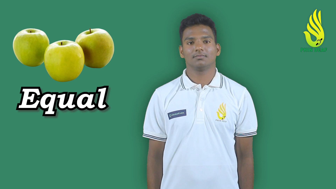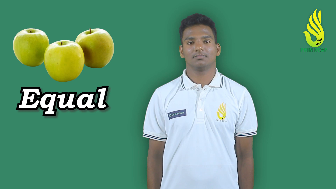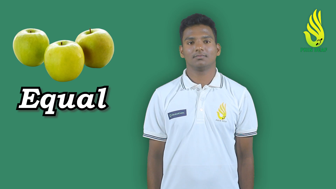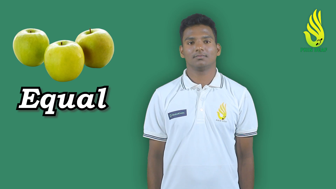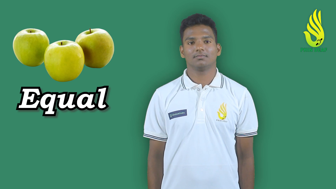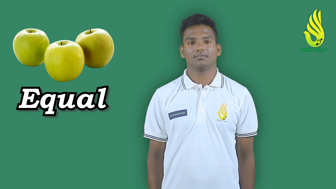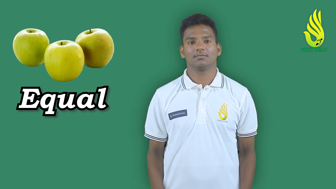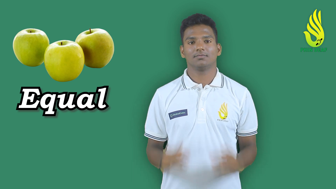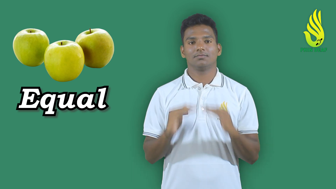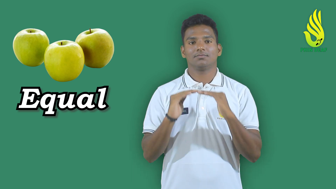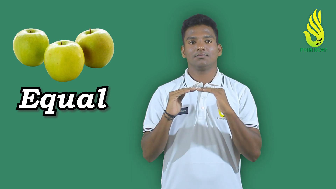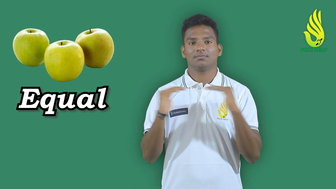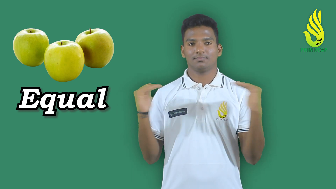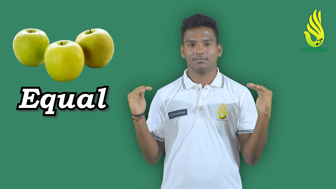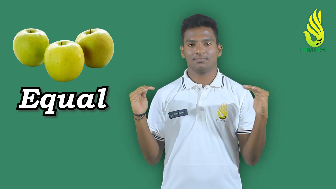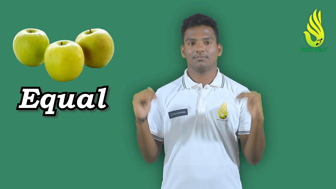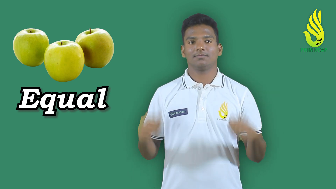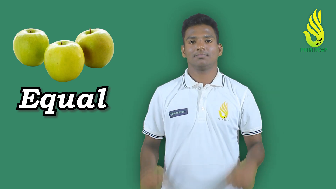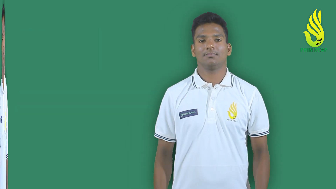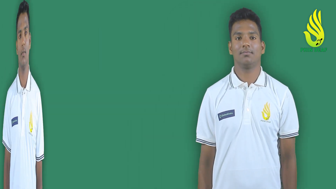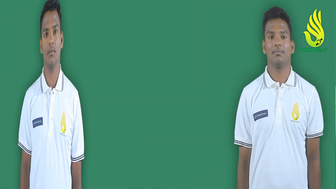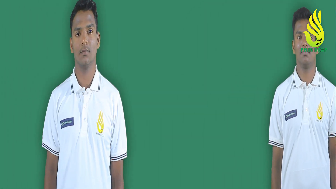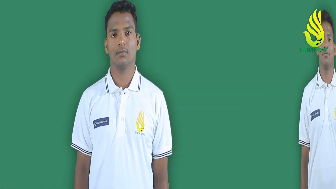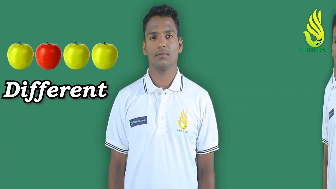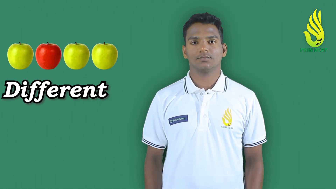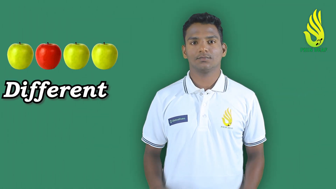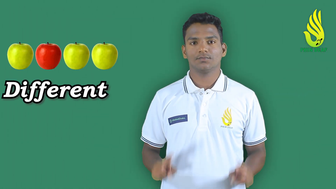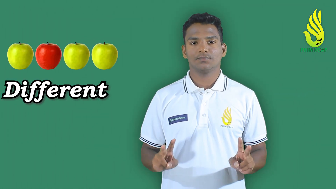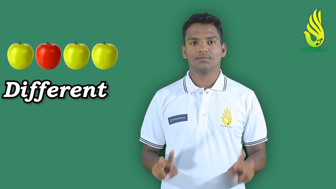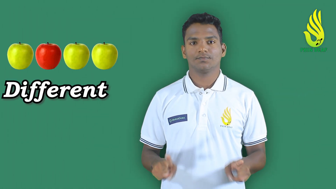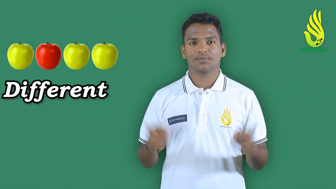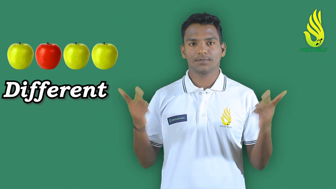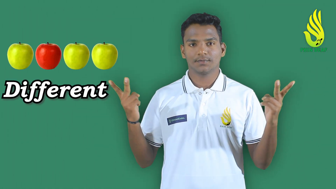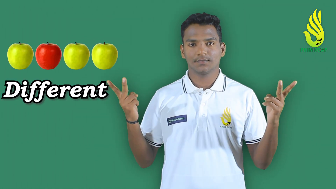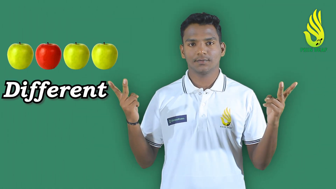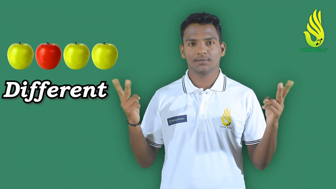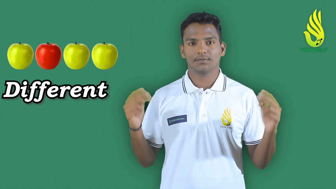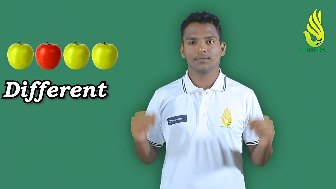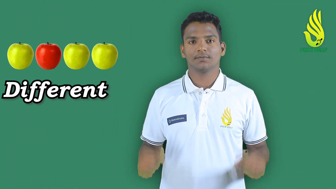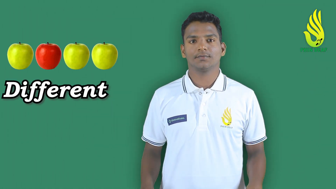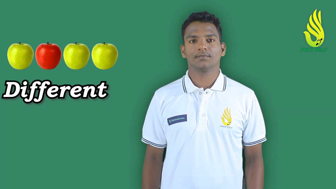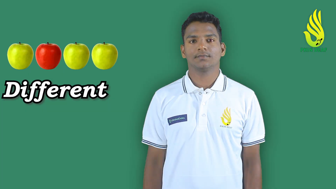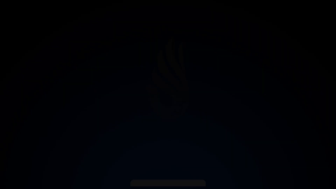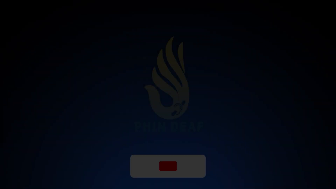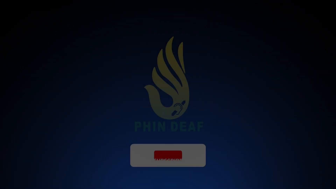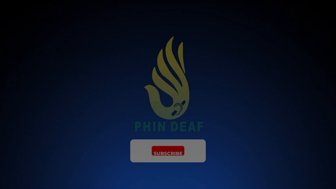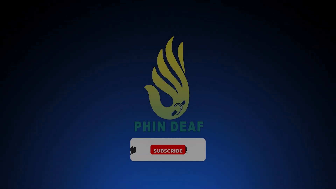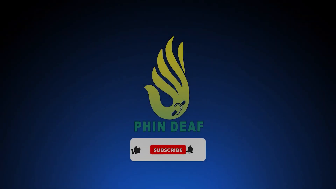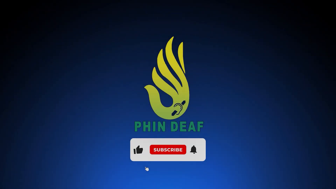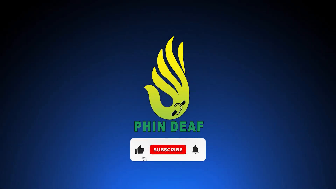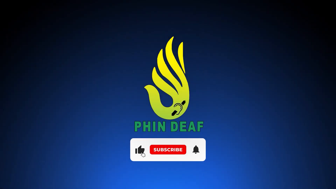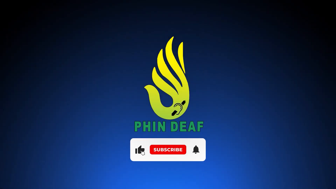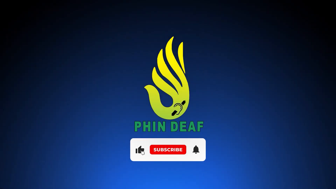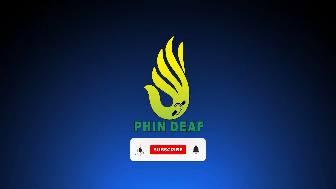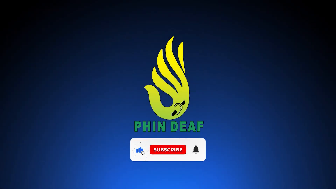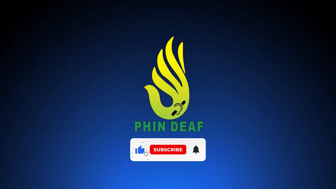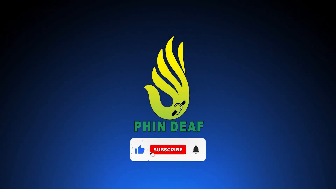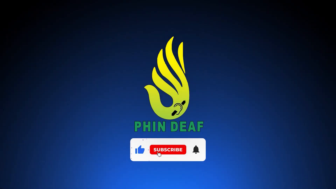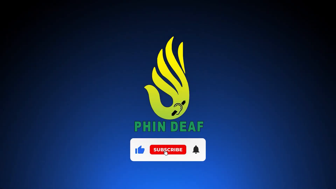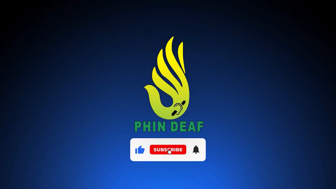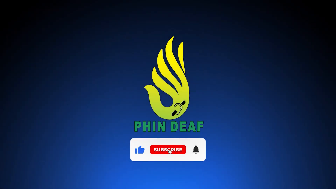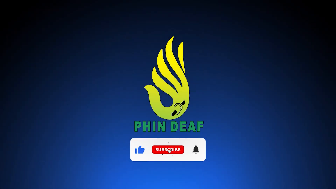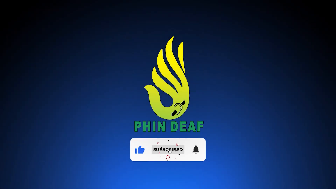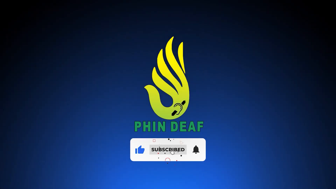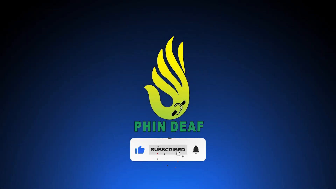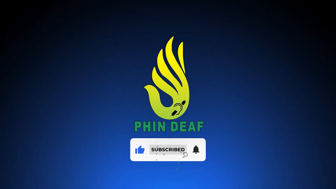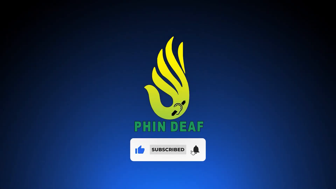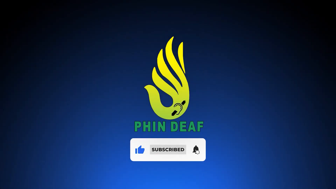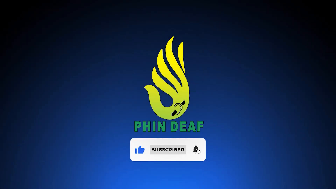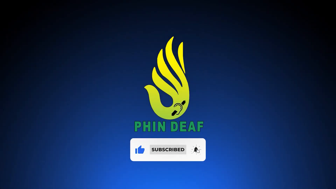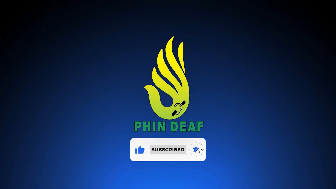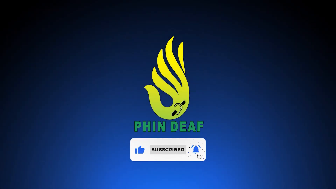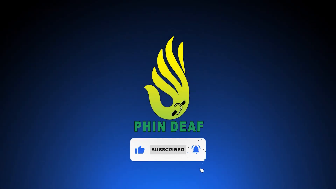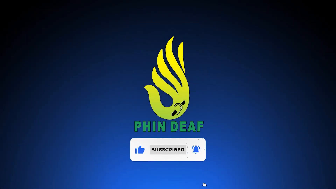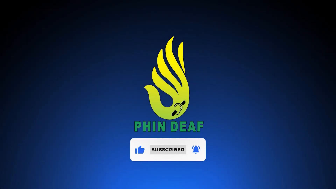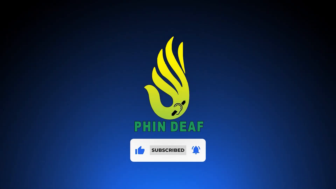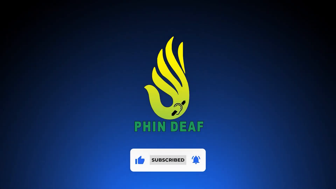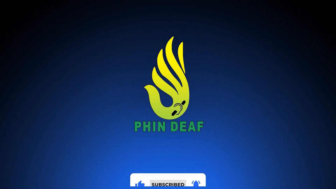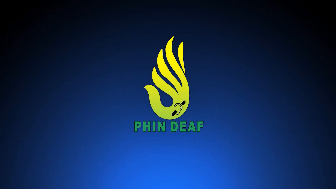Equal and Different